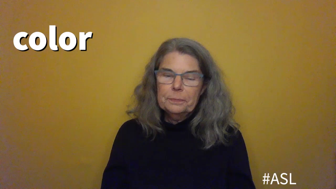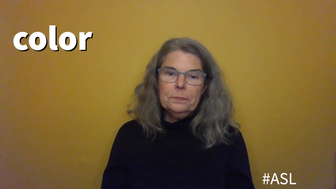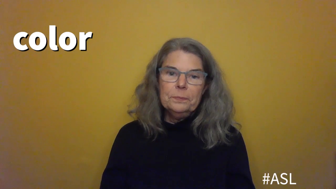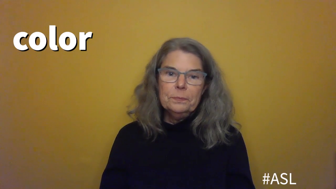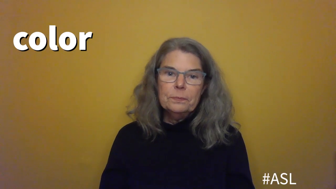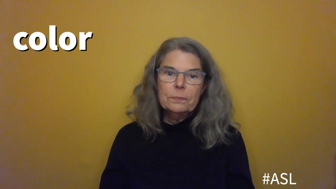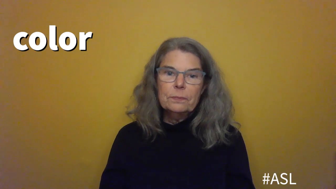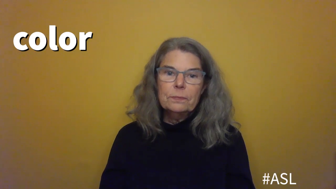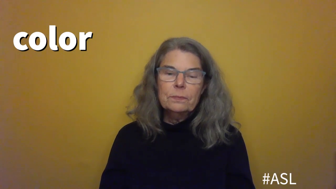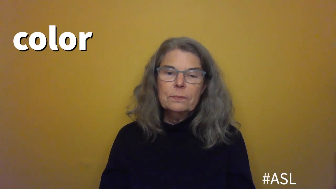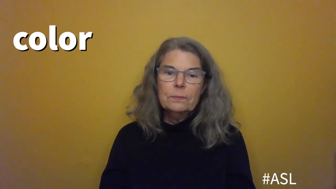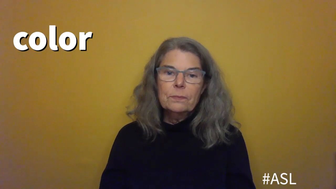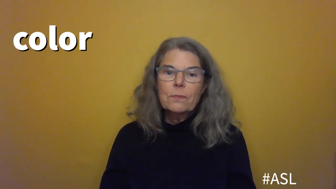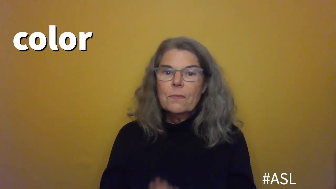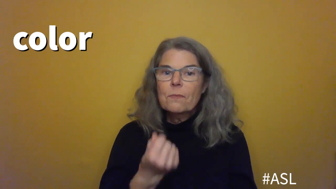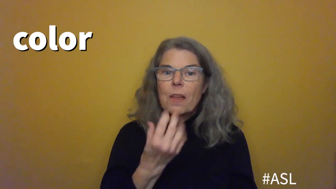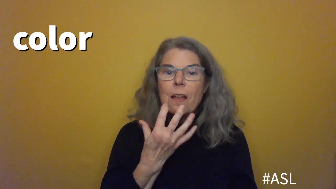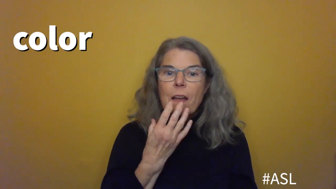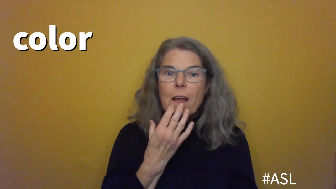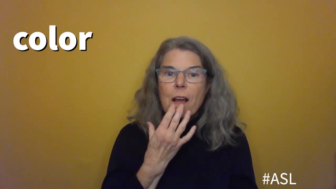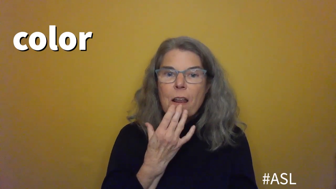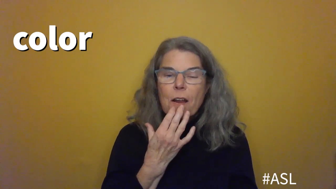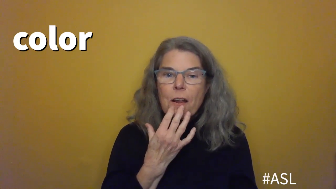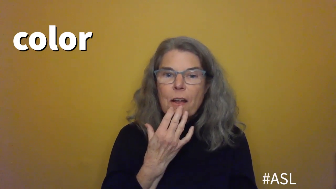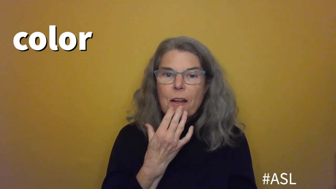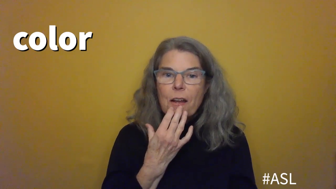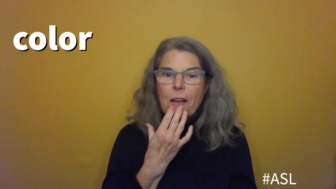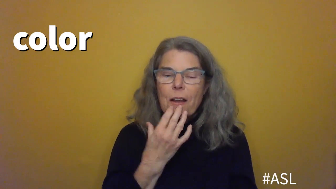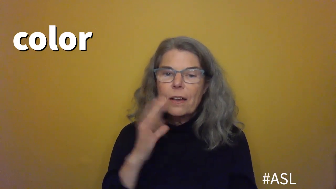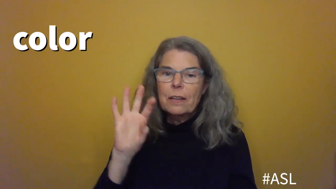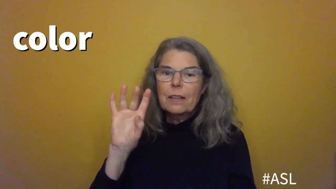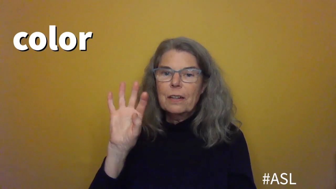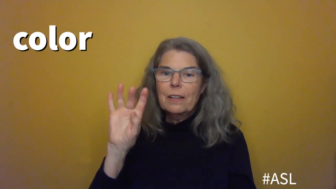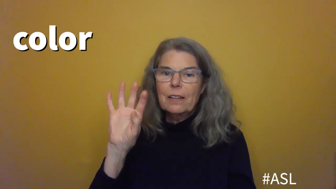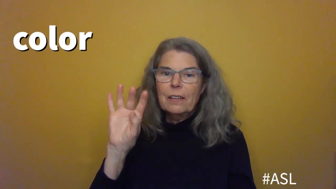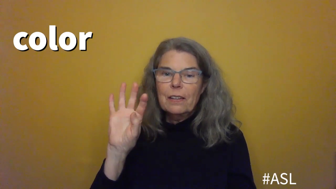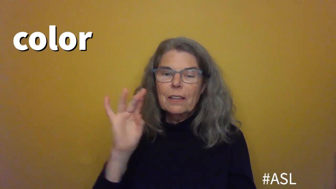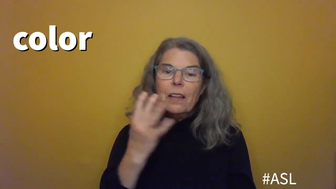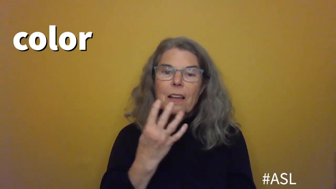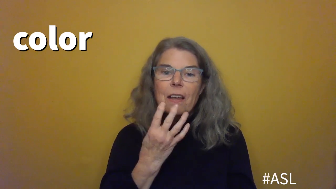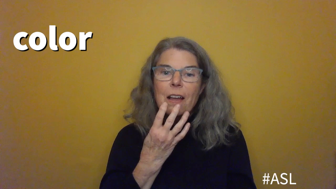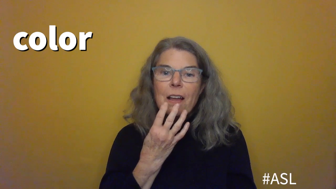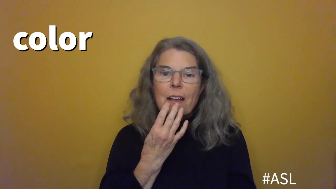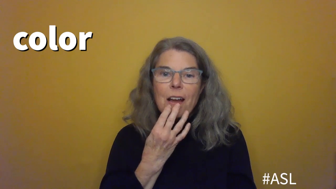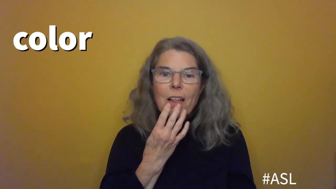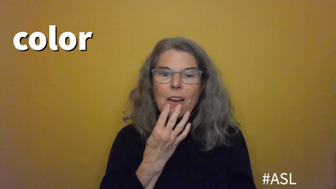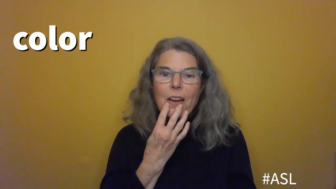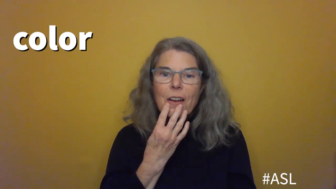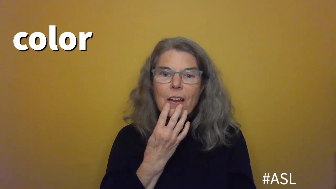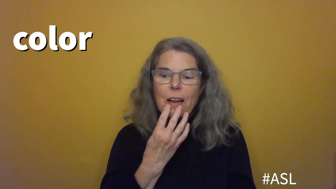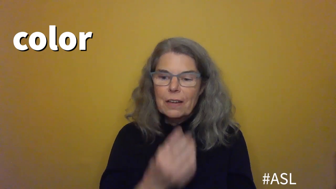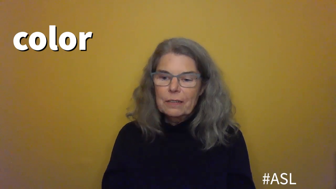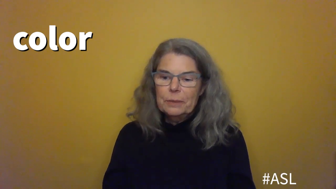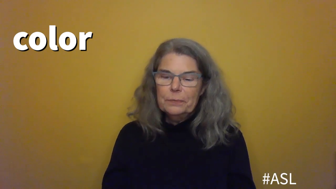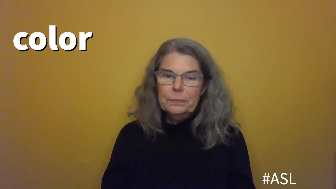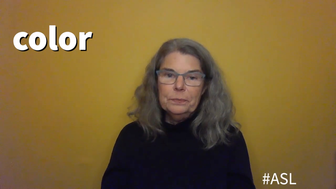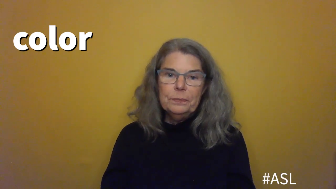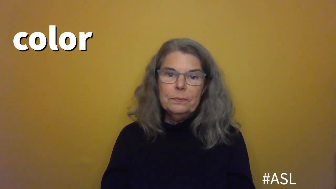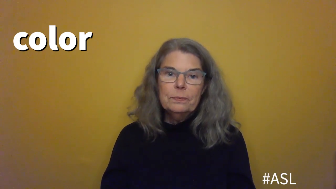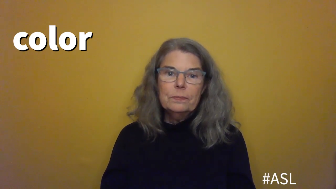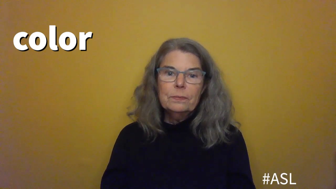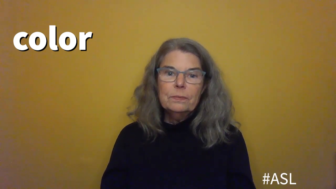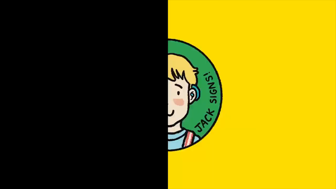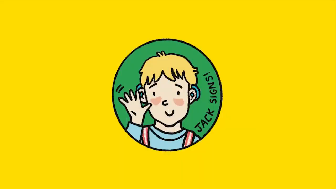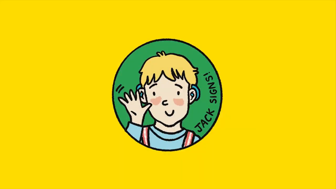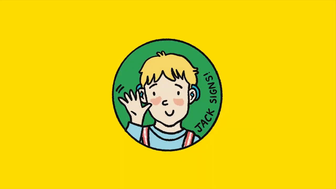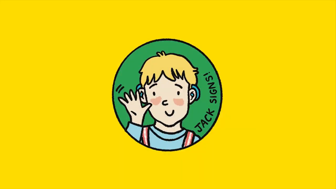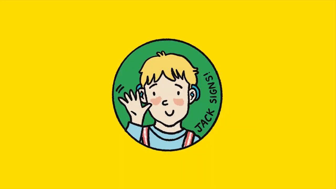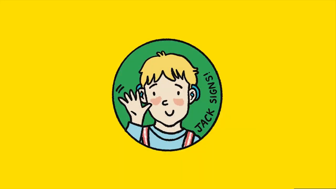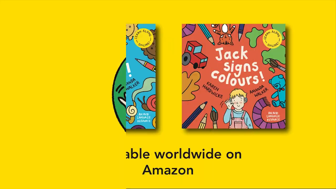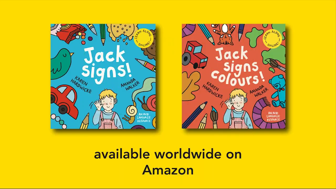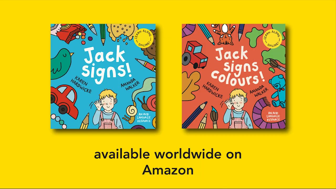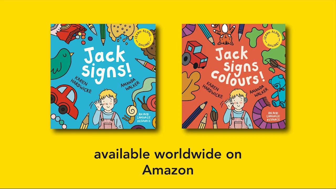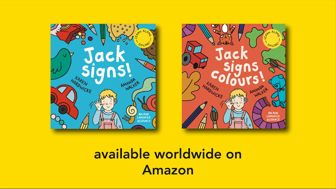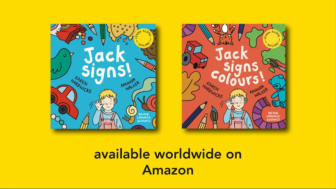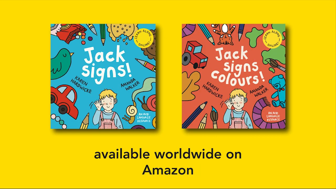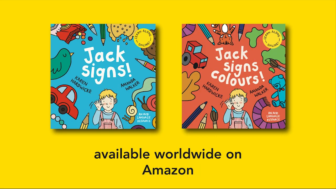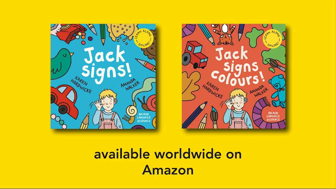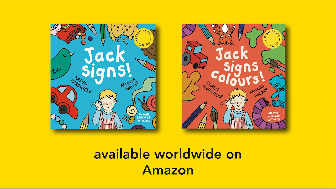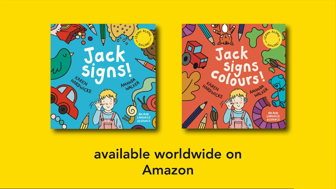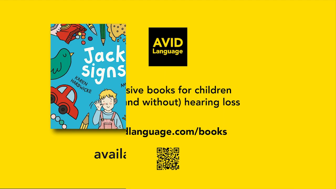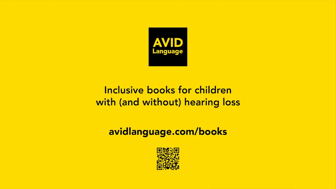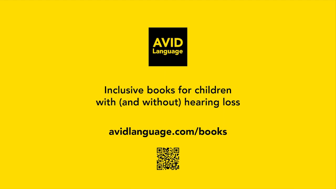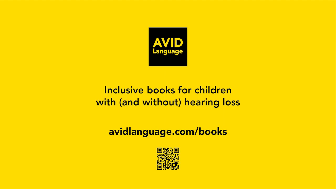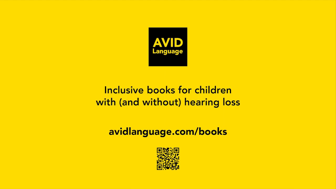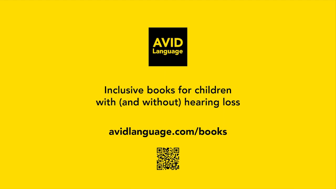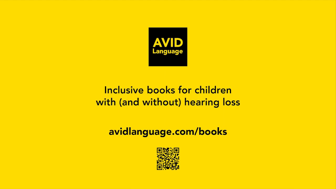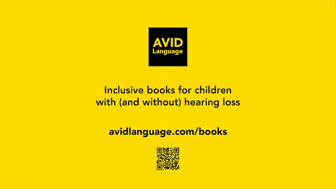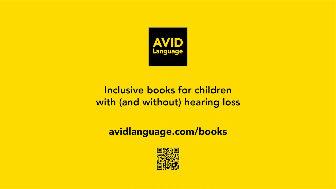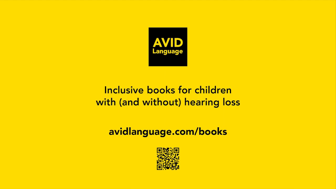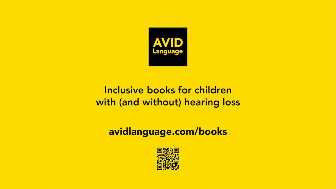Color